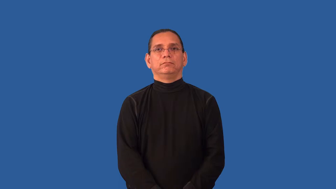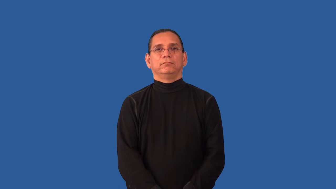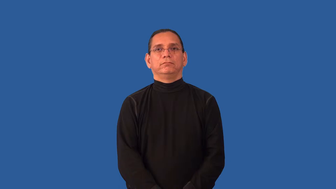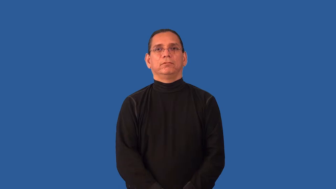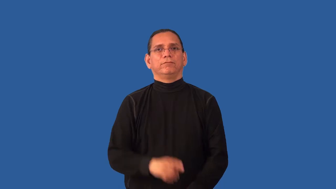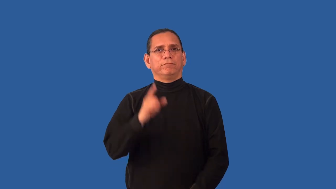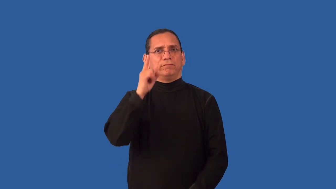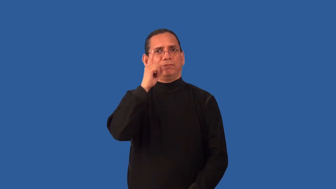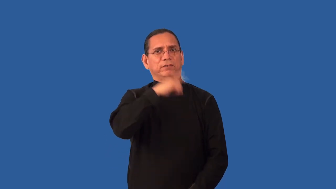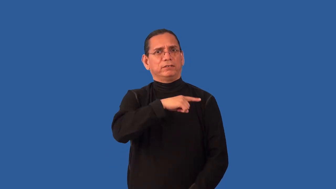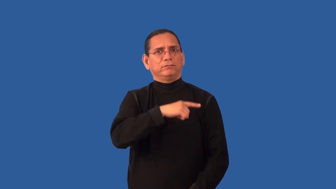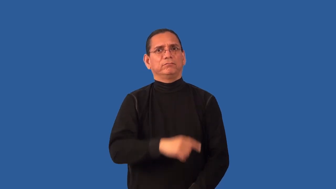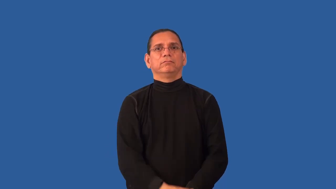inauthentic